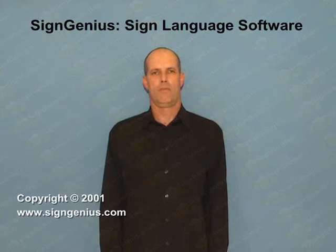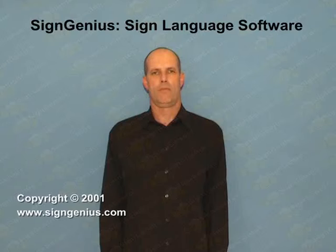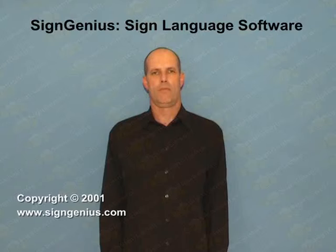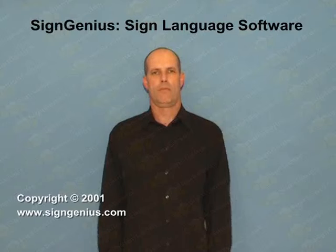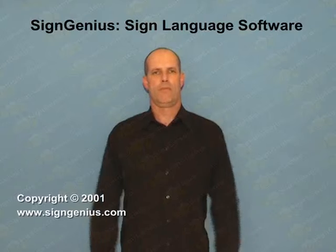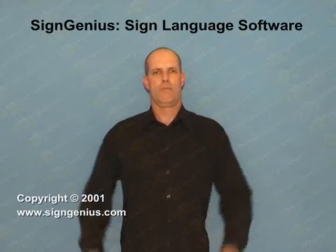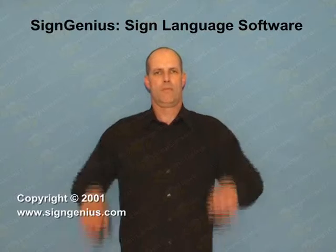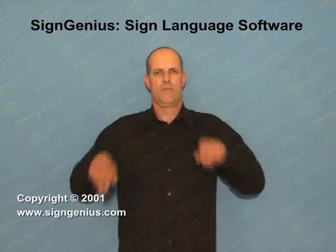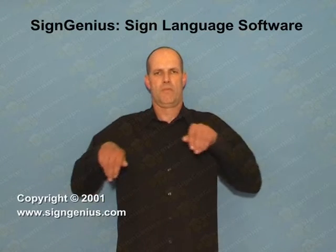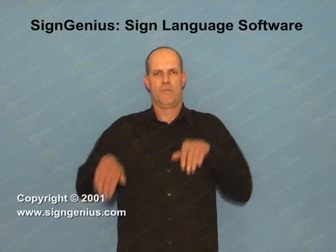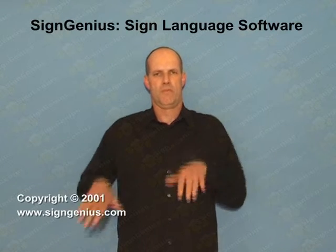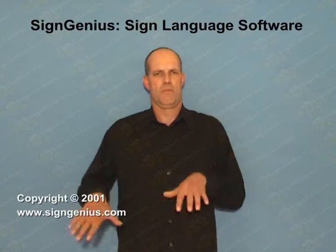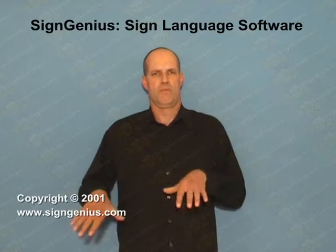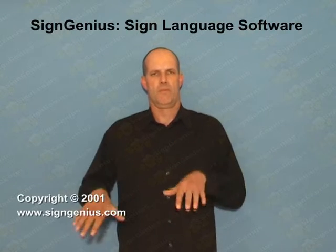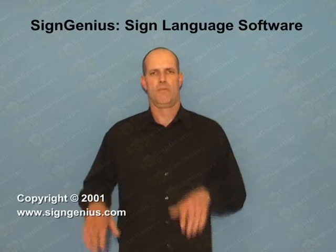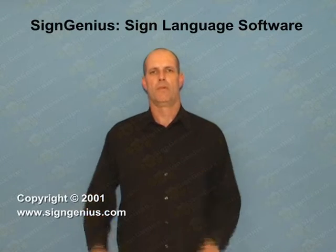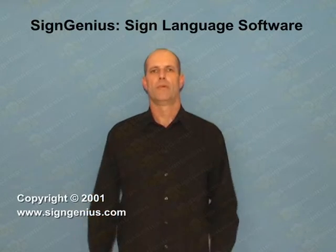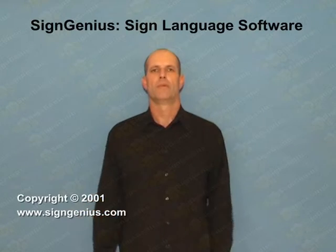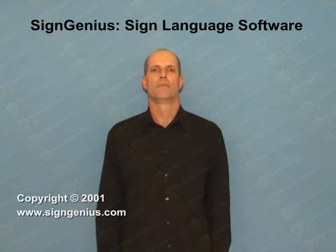APATHY